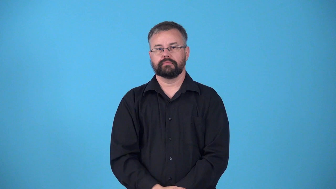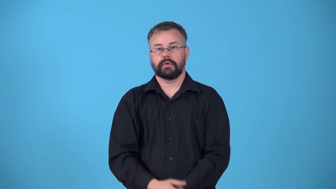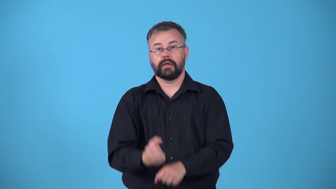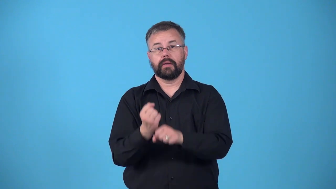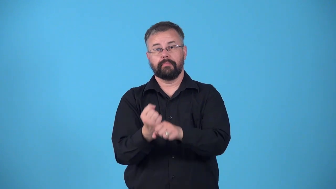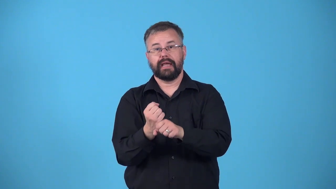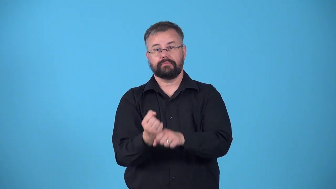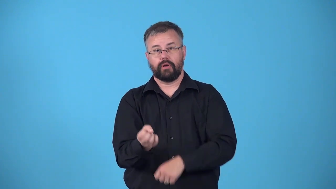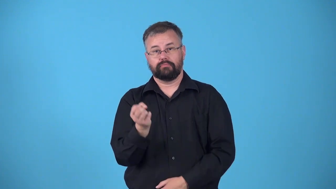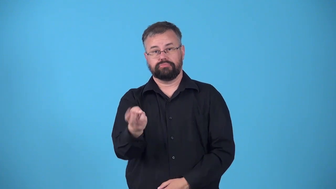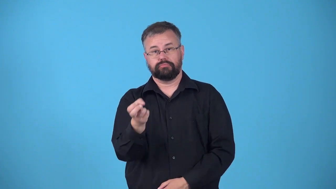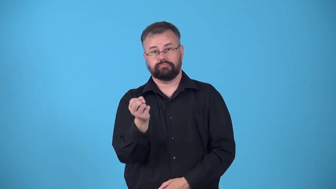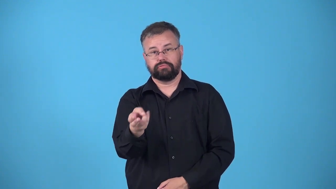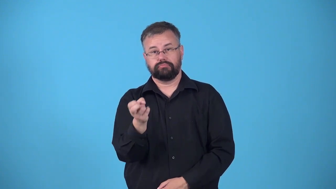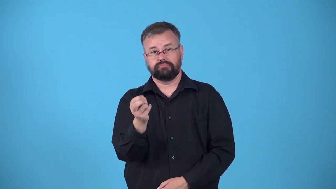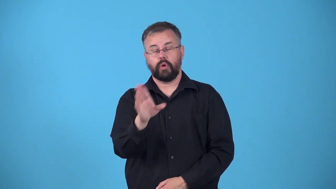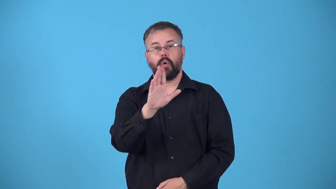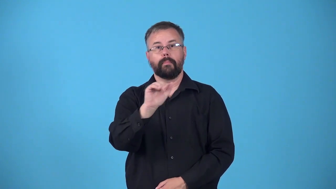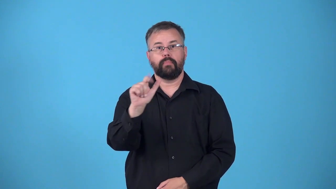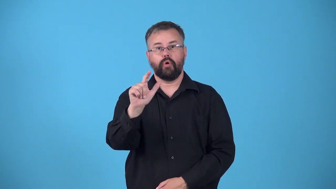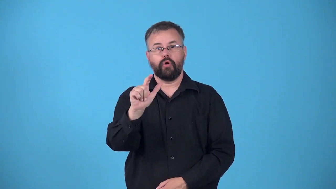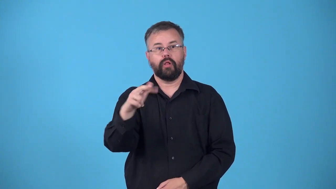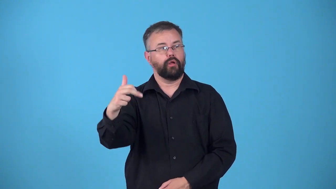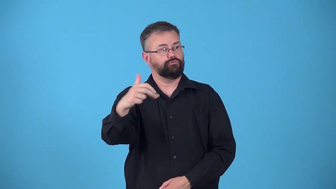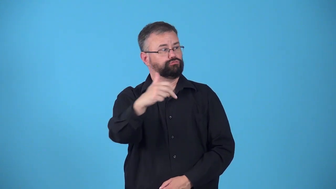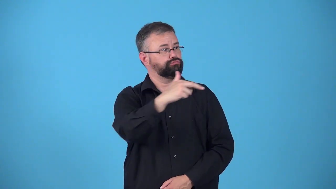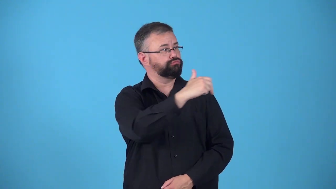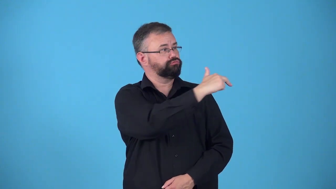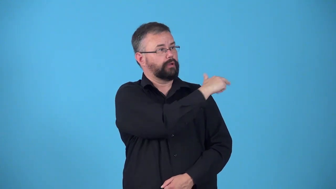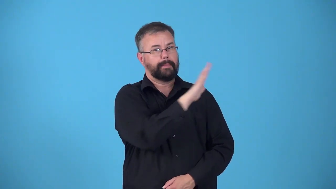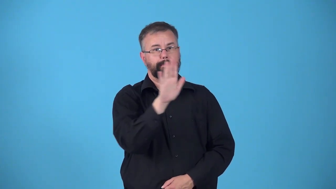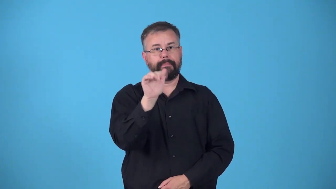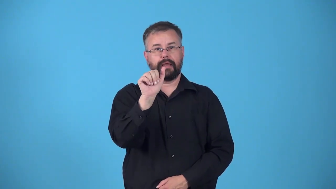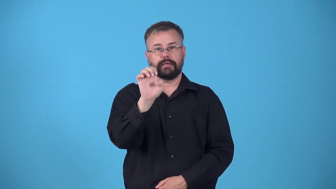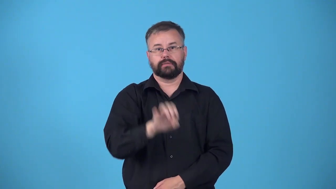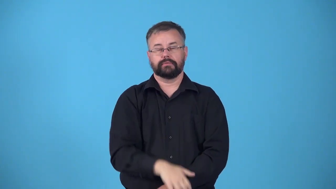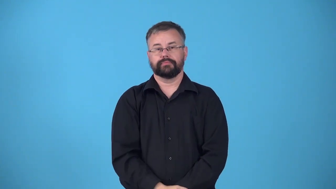give up a walk